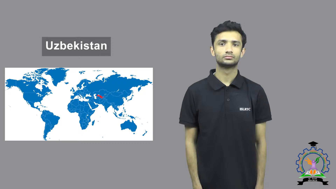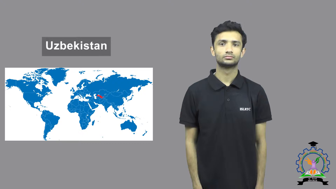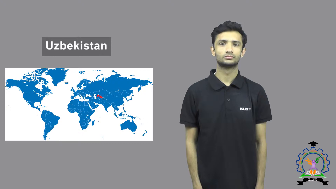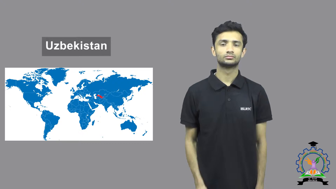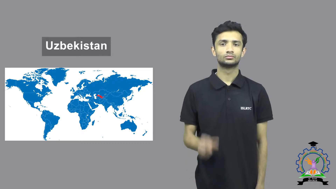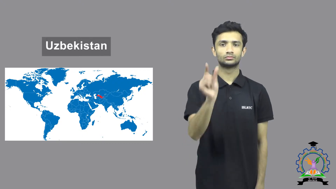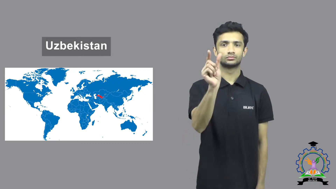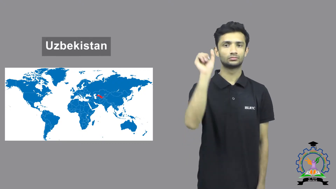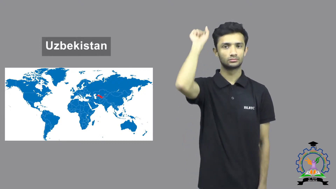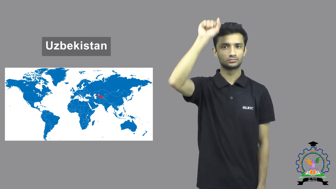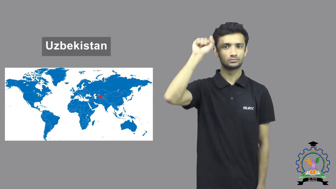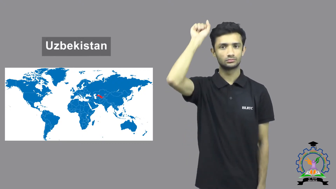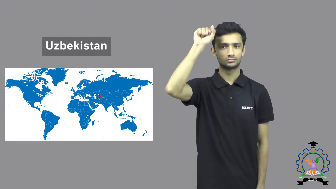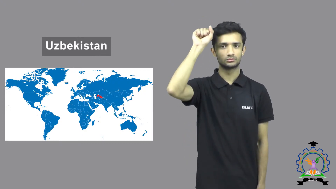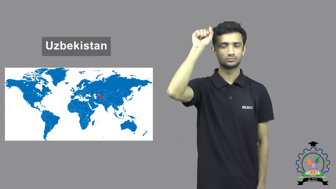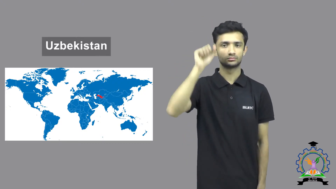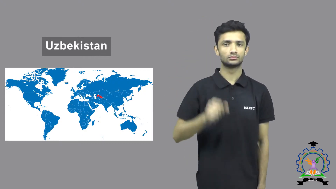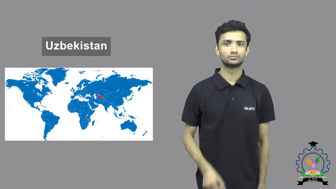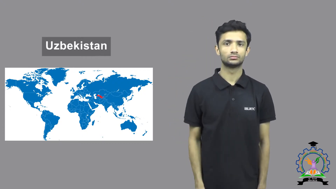Uzbekistan